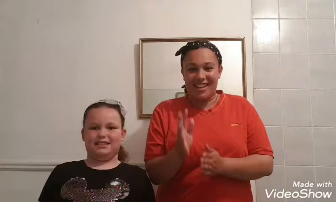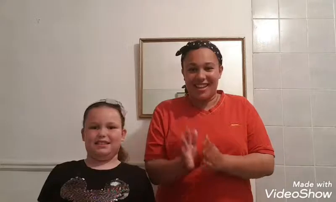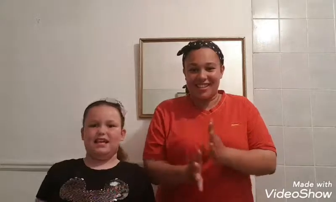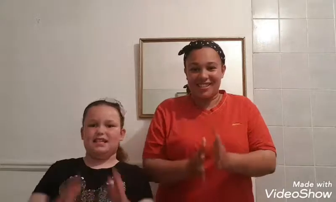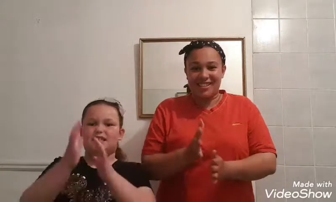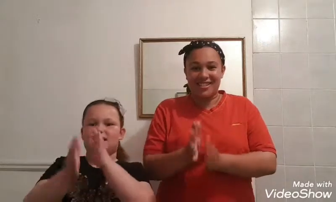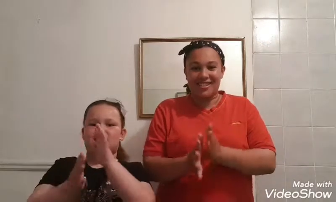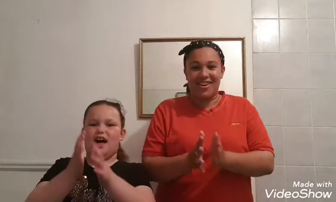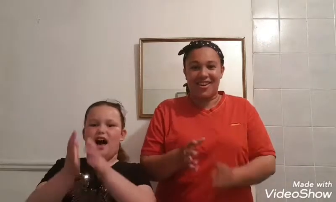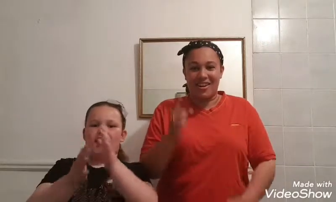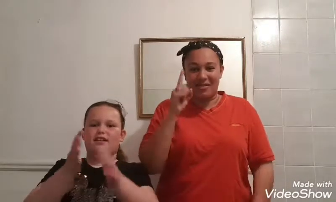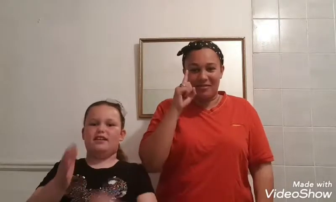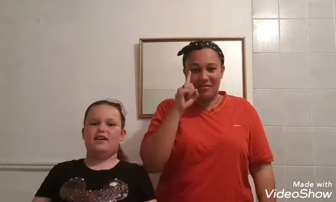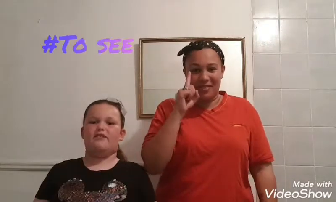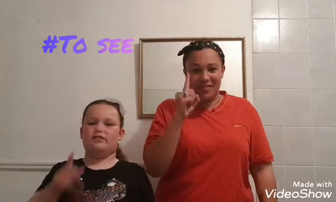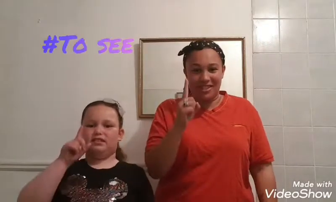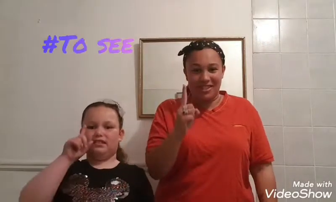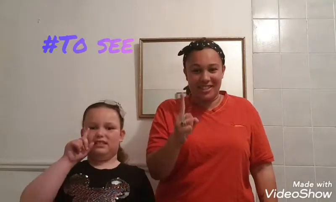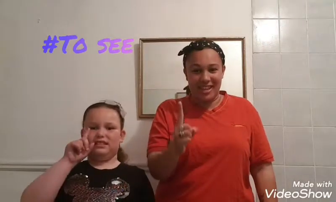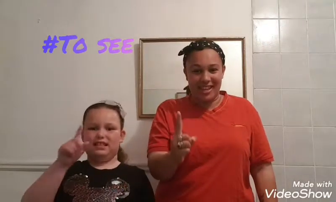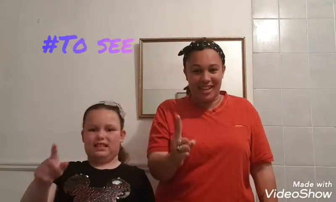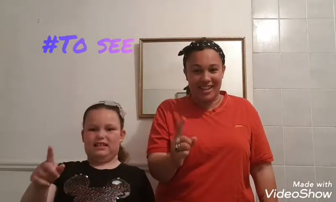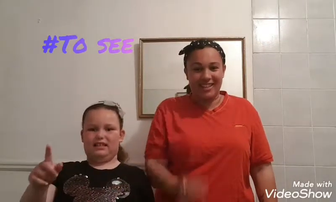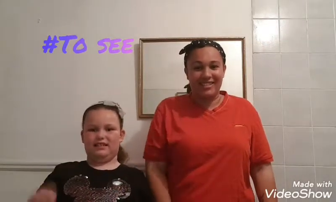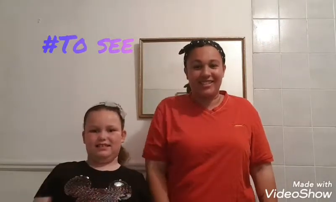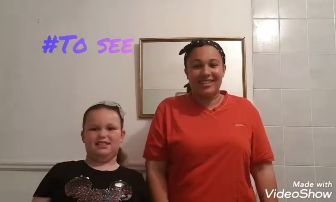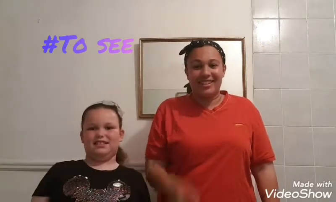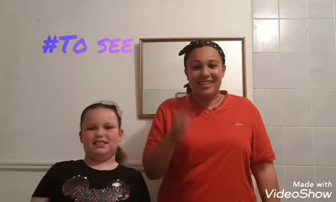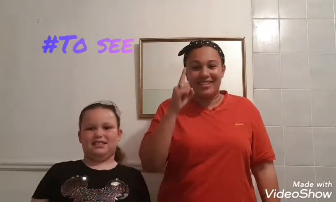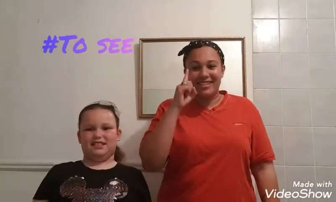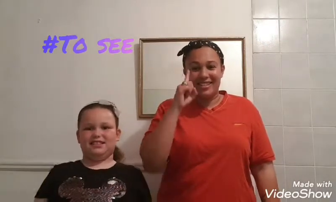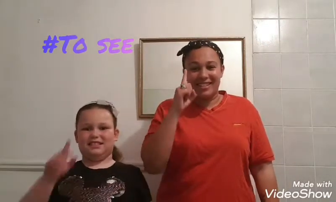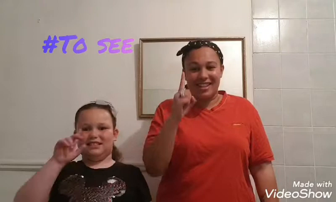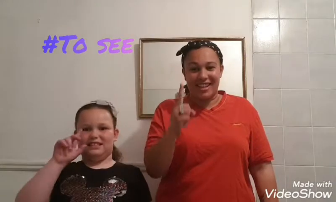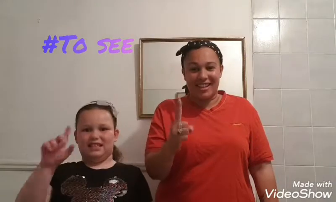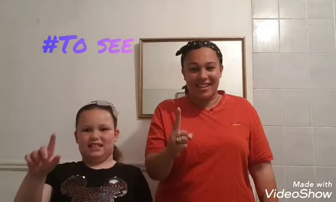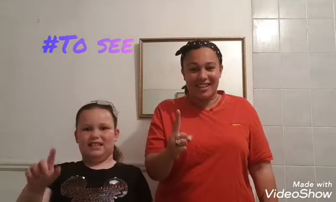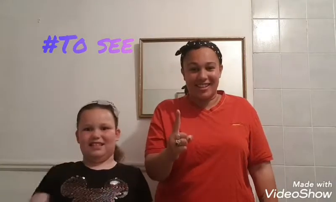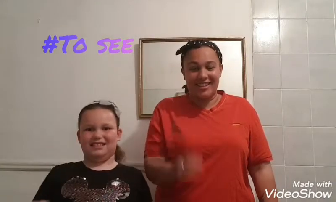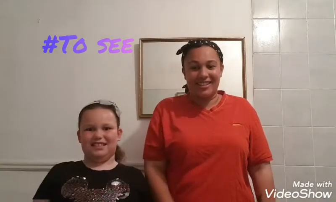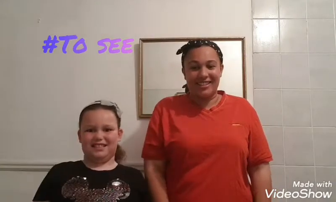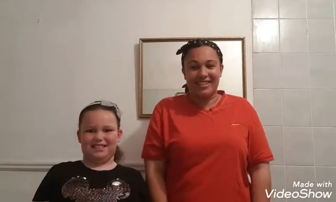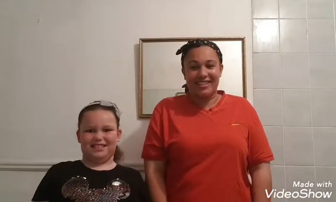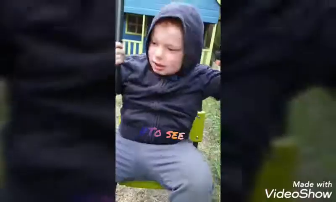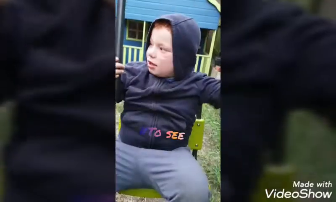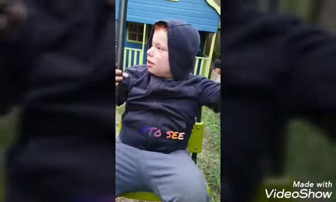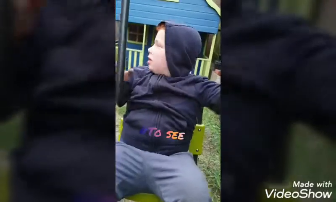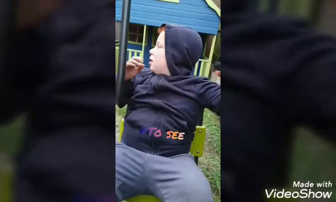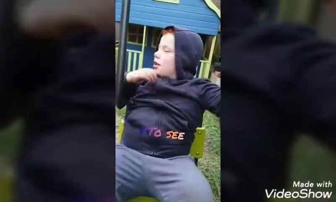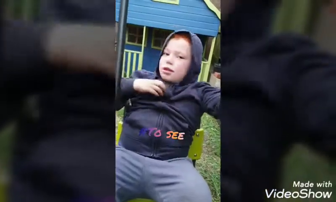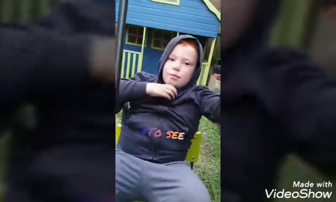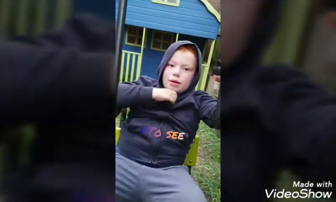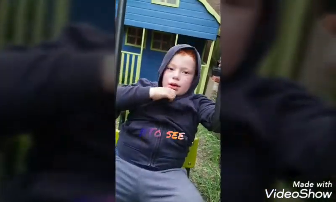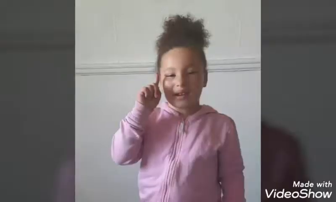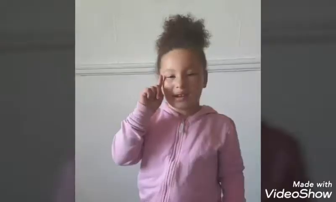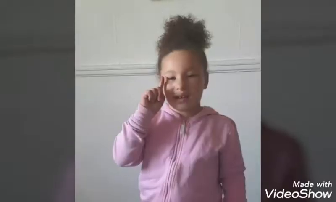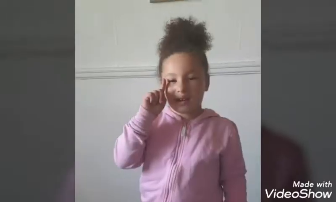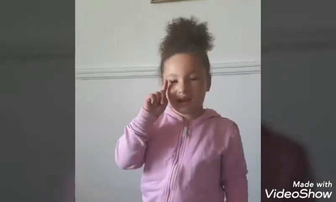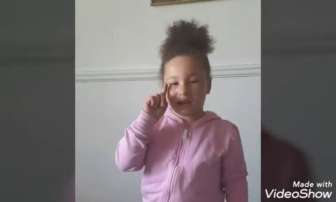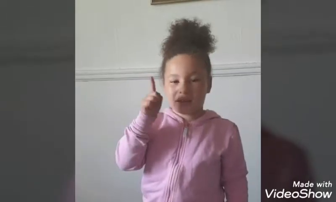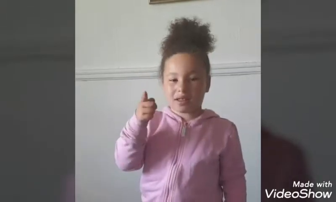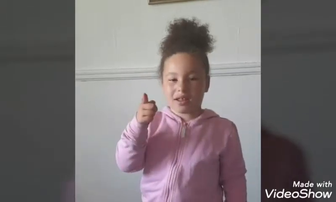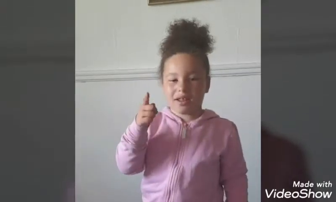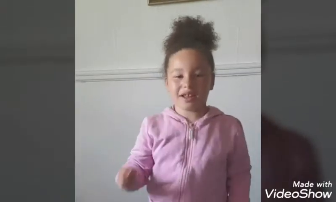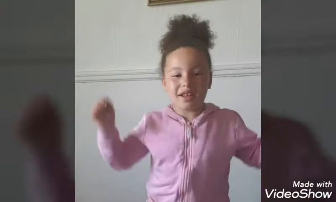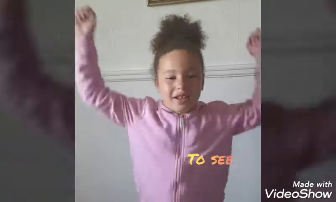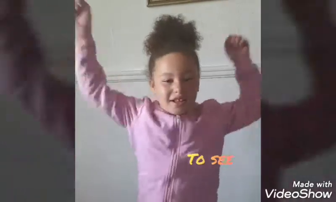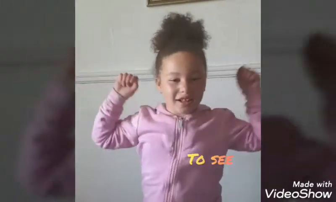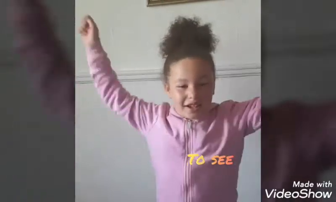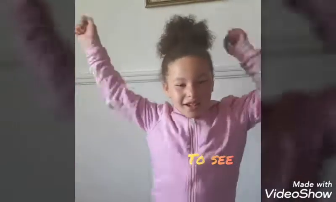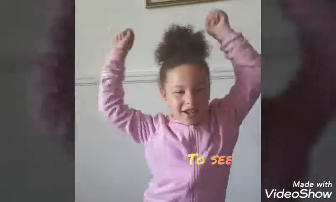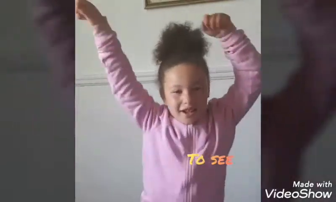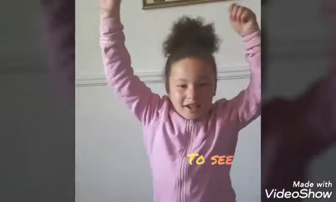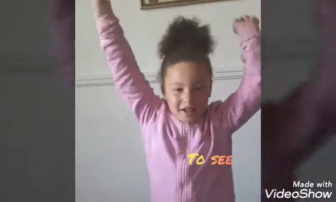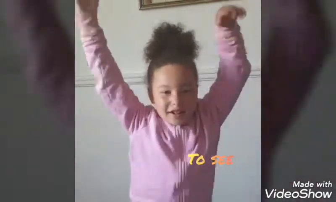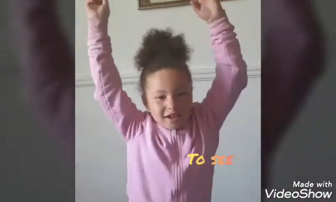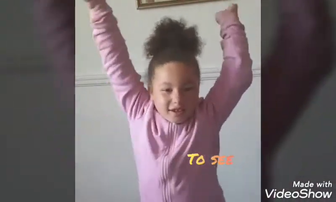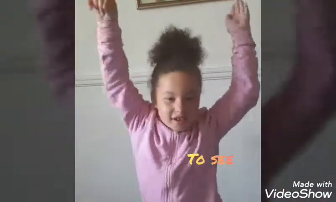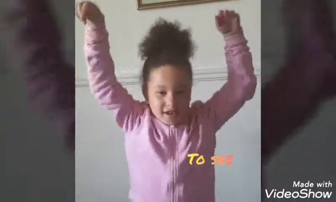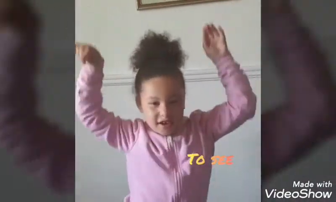TO SEE